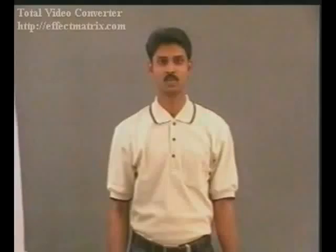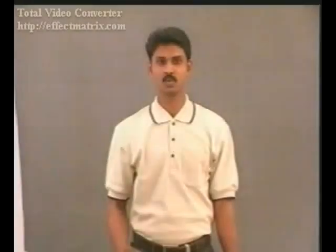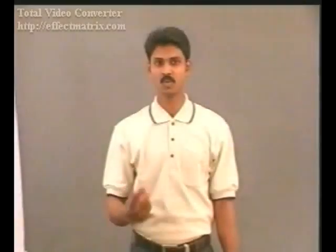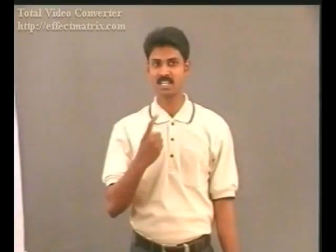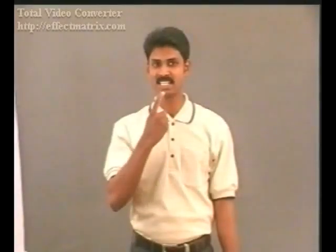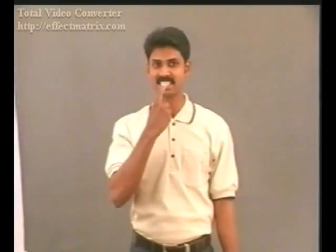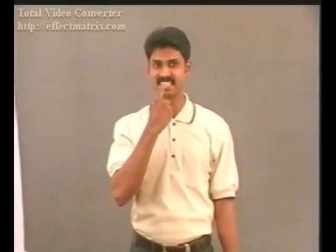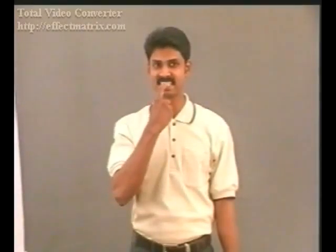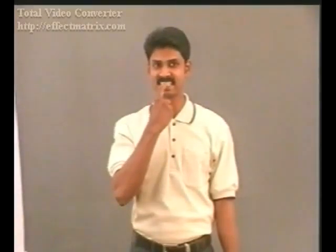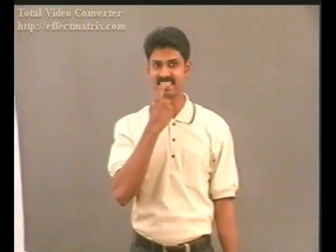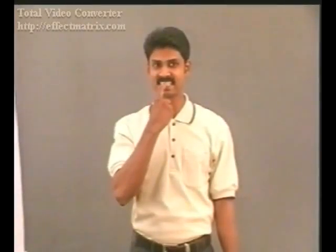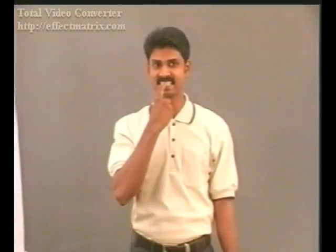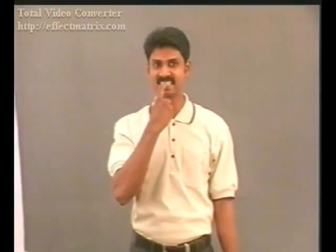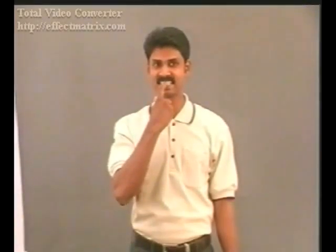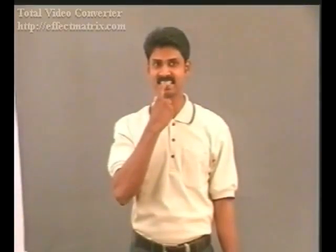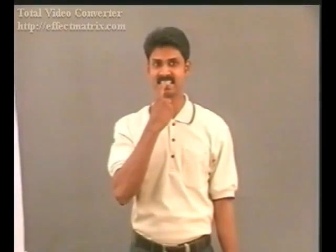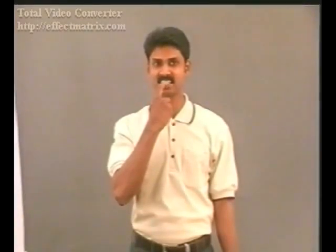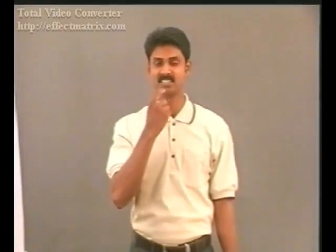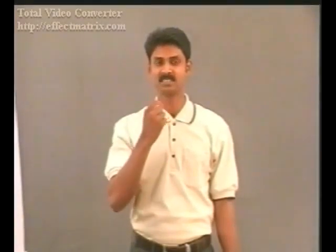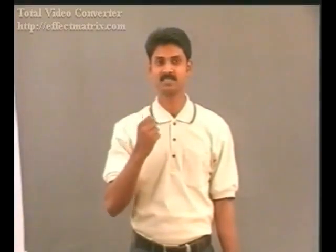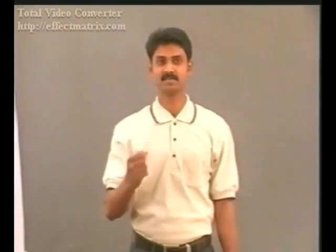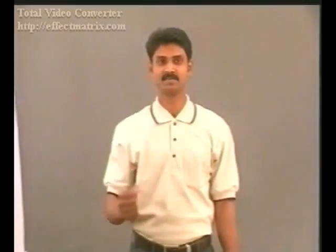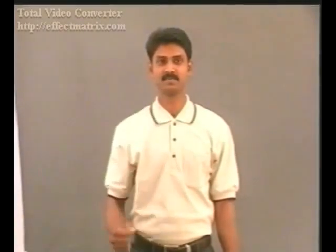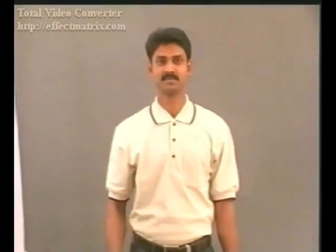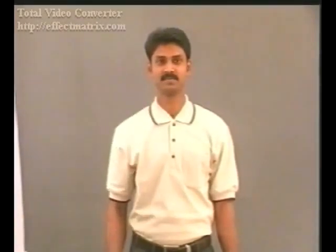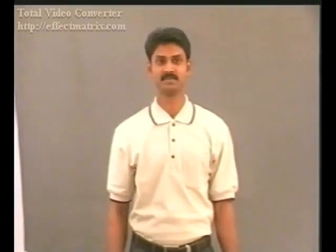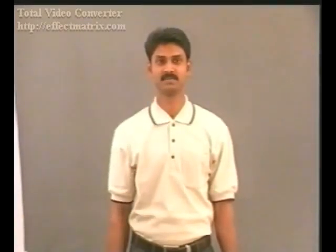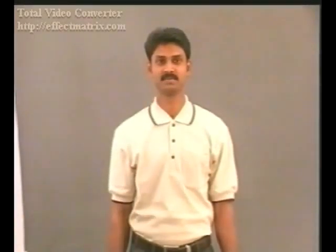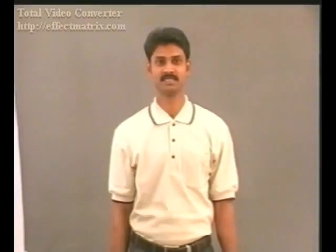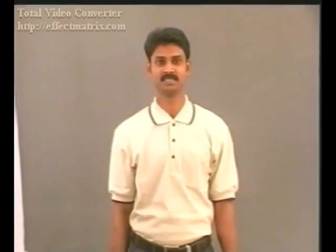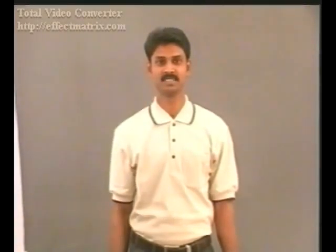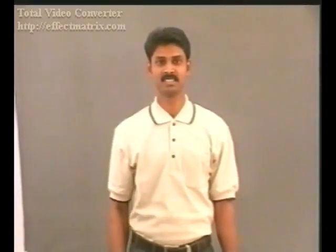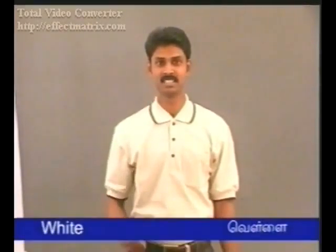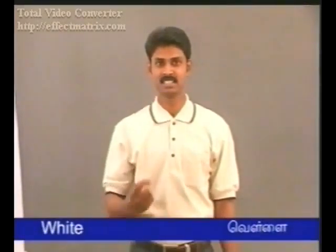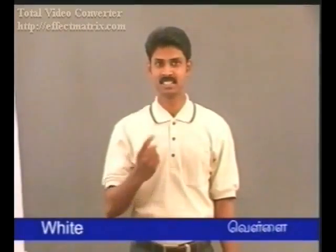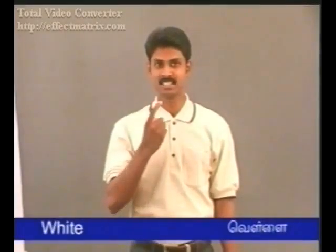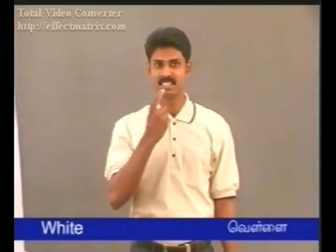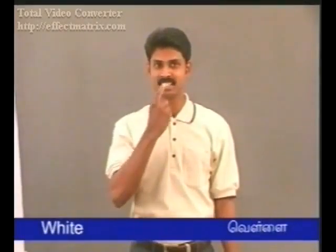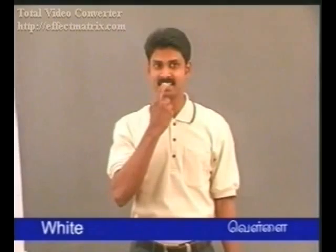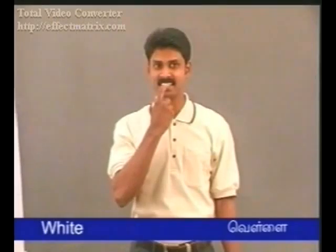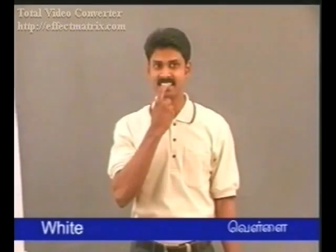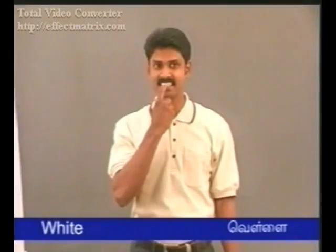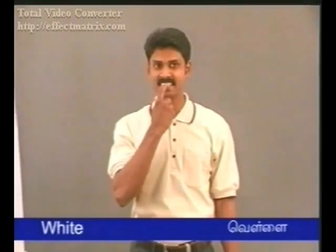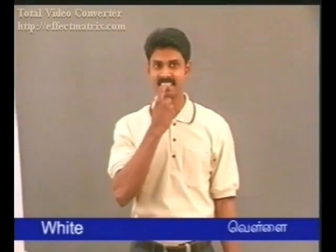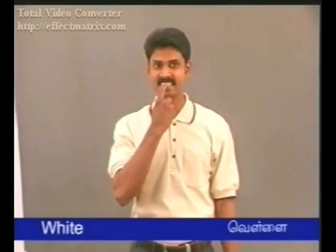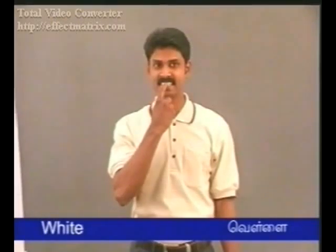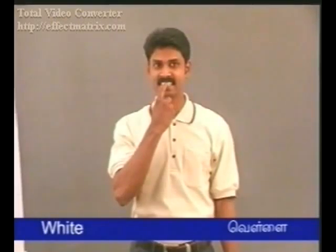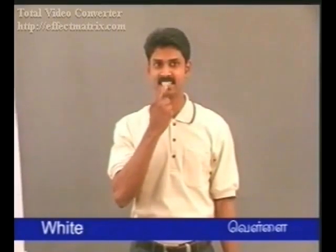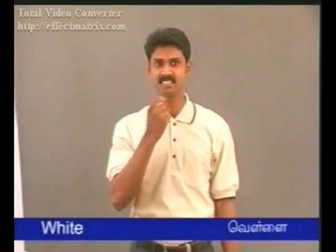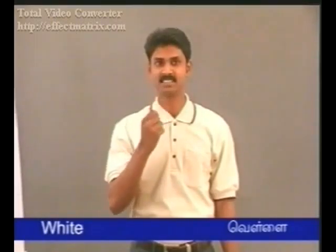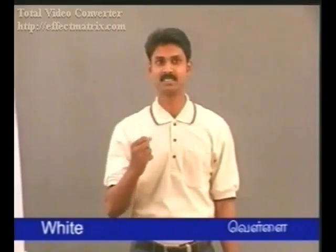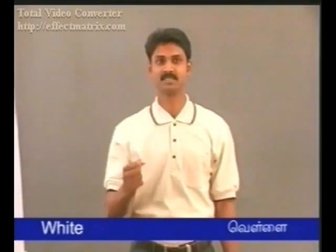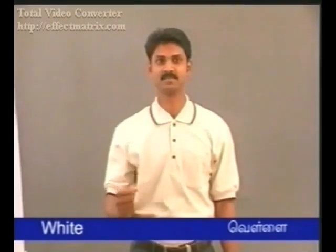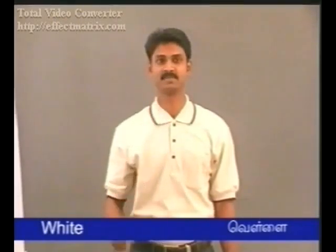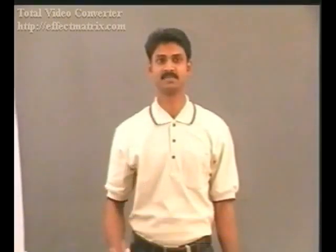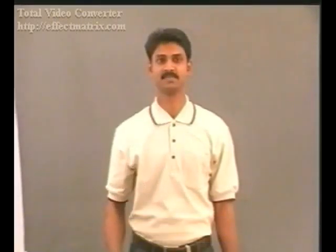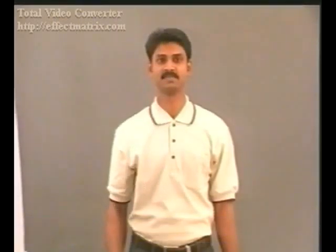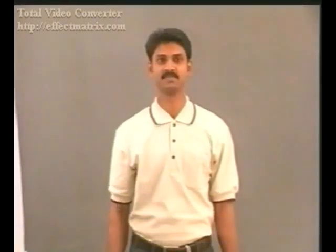white